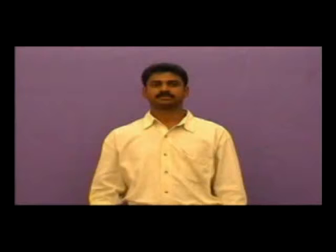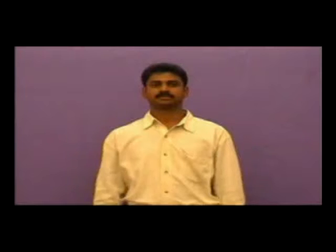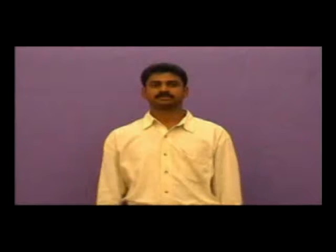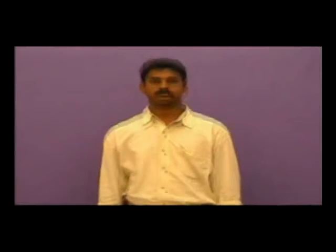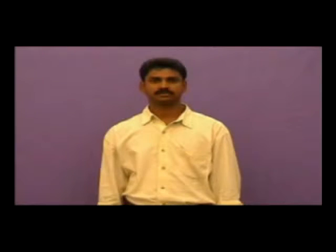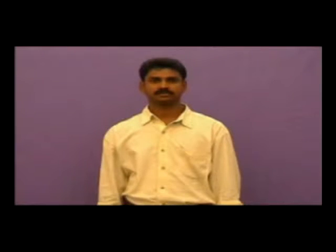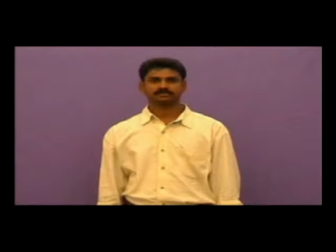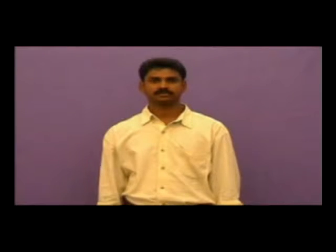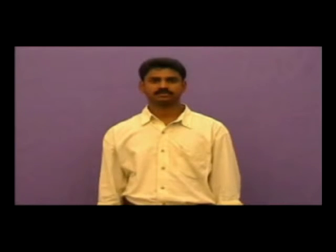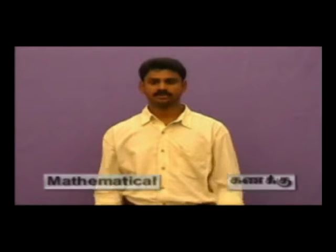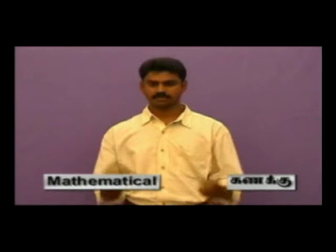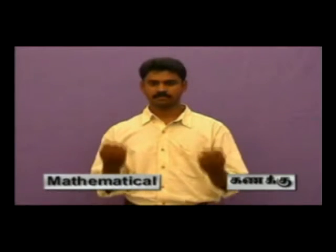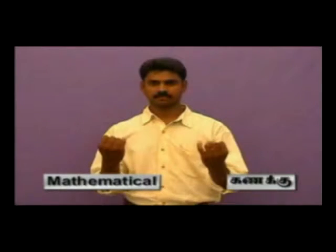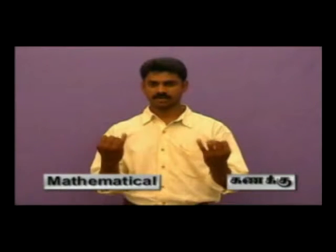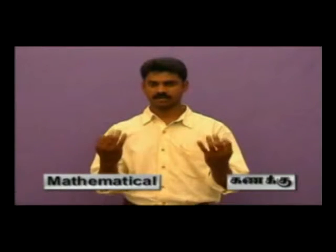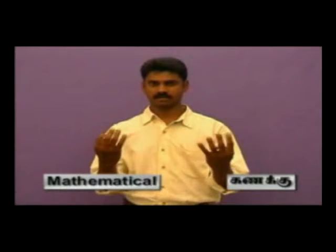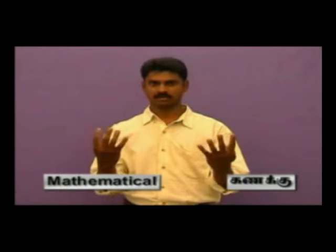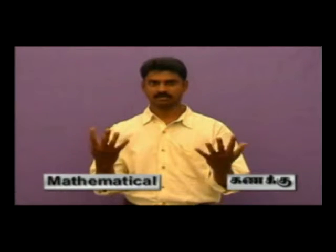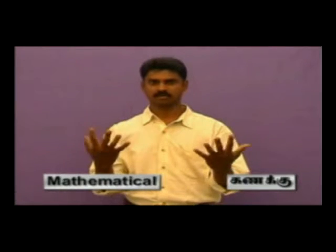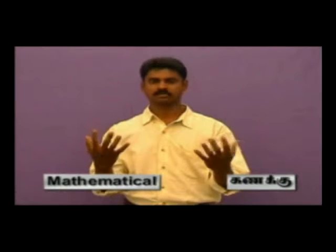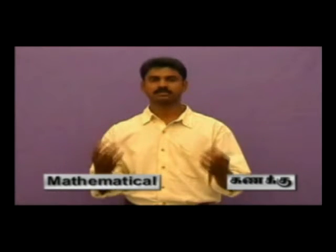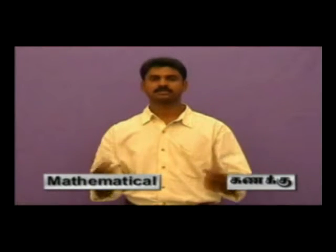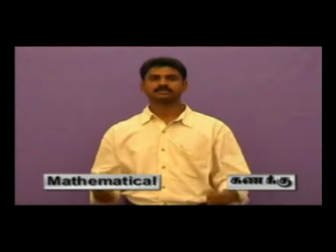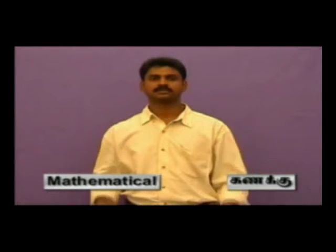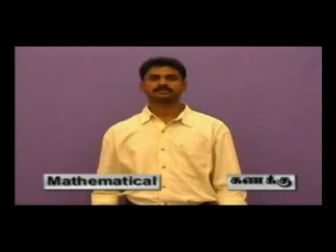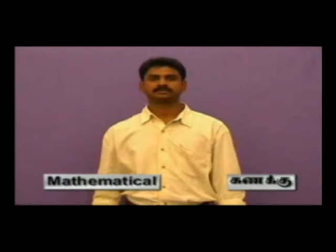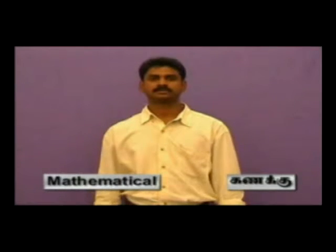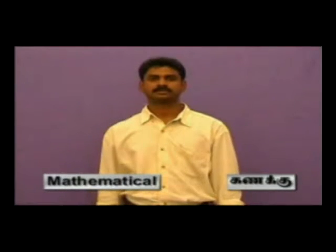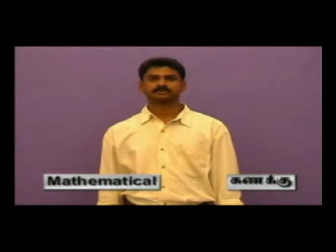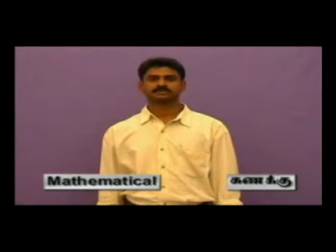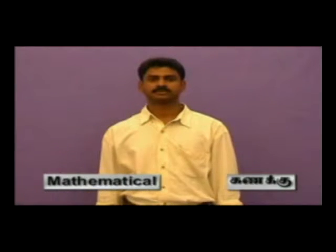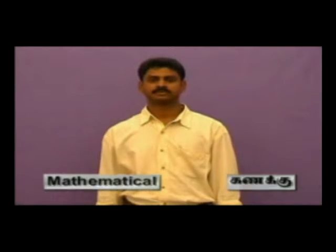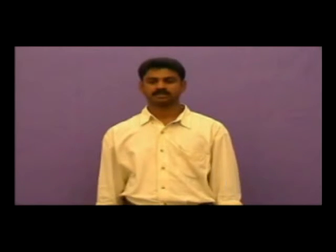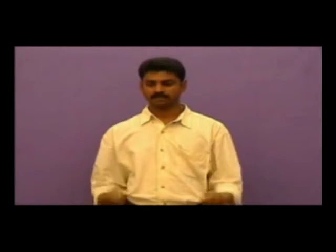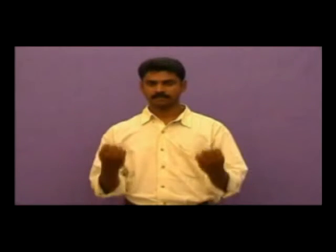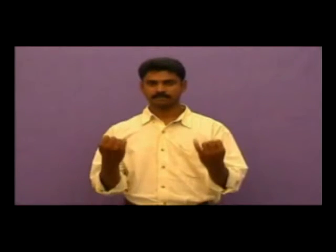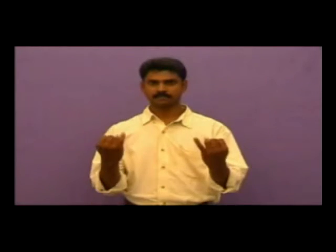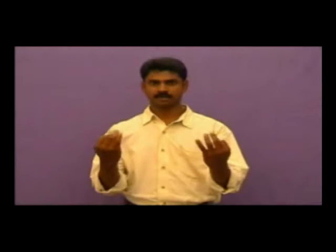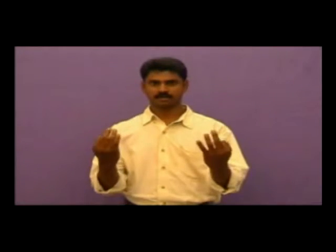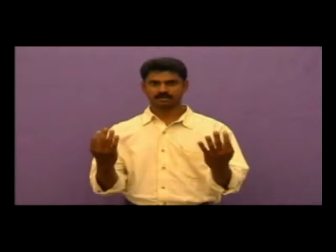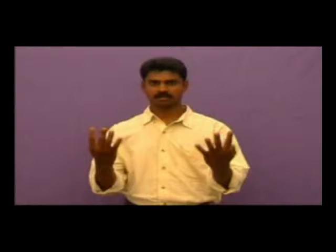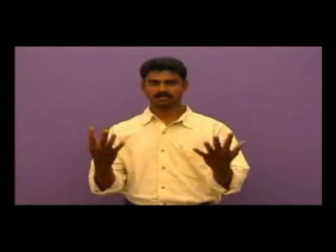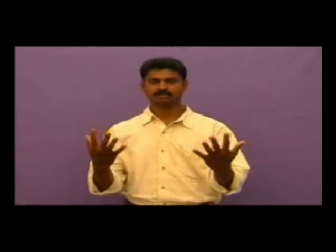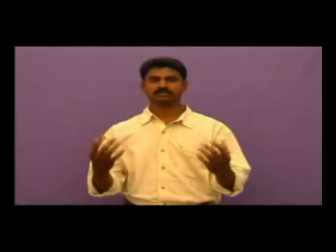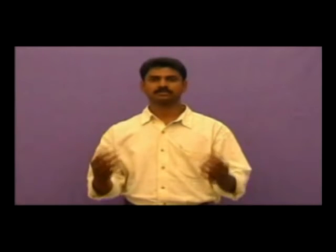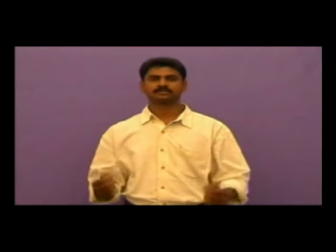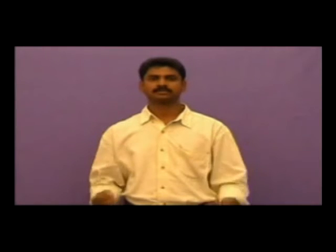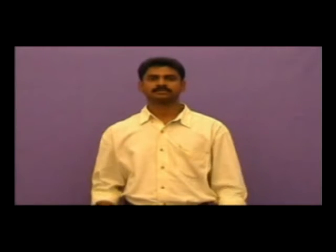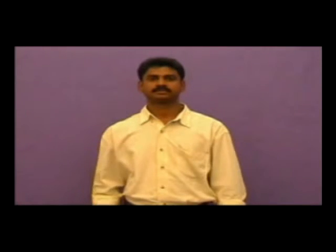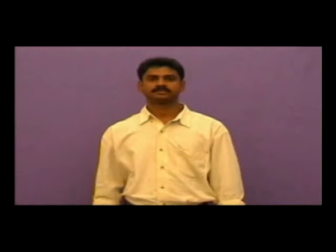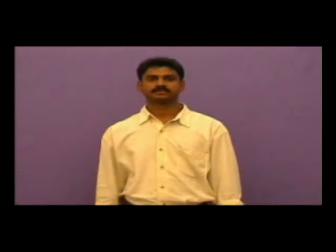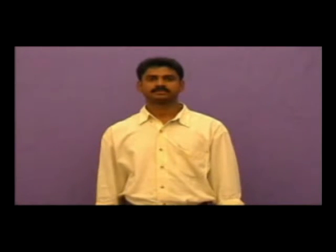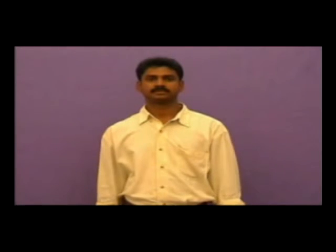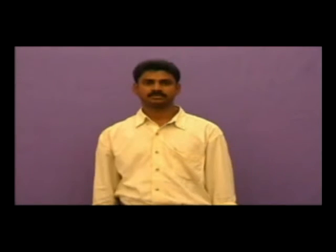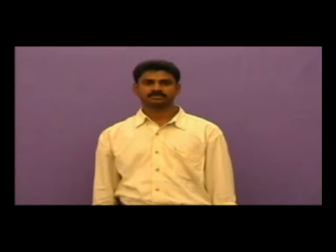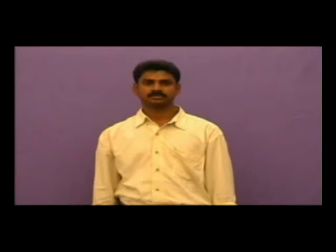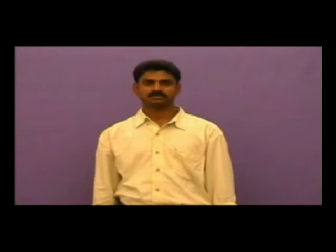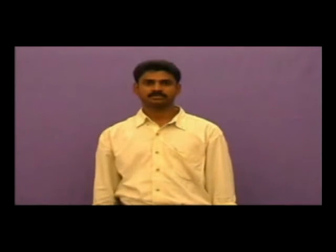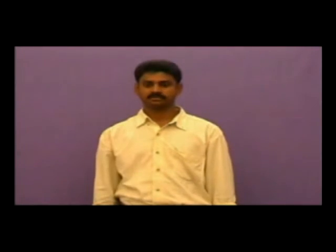Mathematical